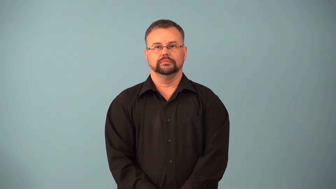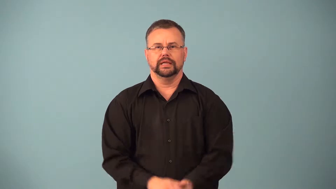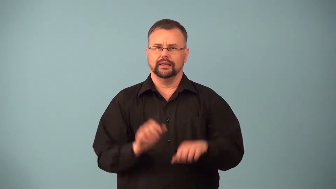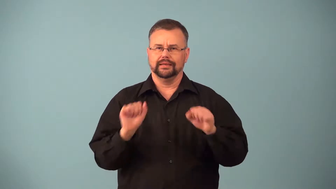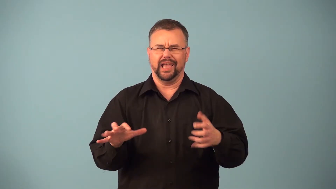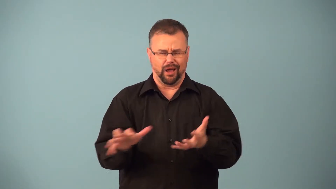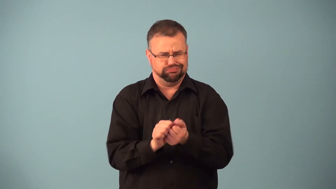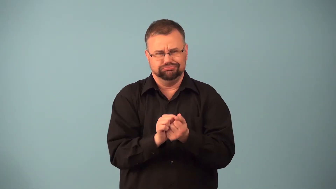eradicable